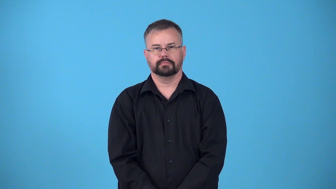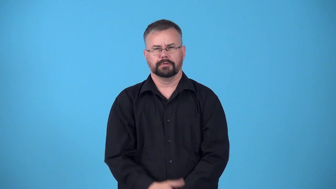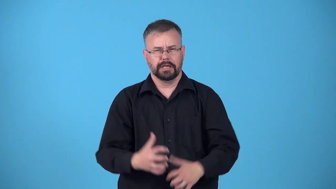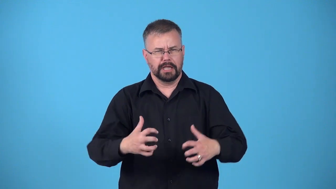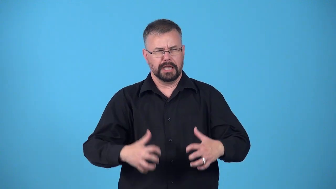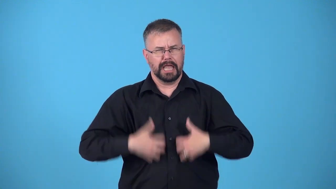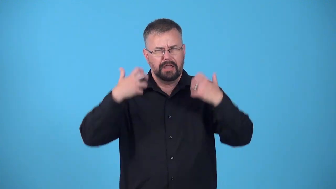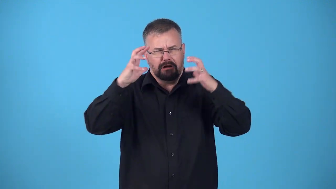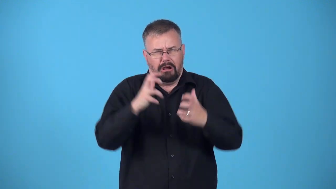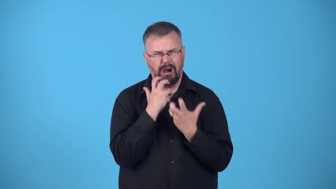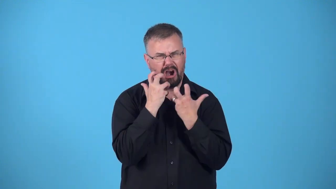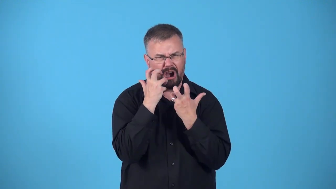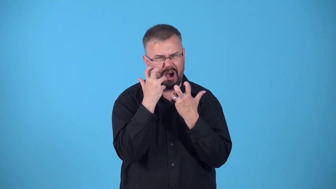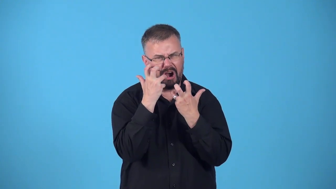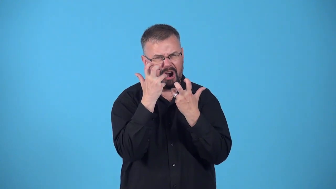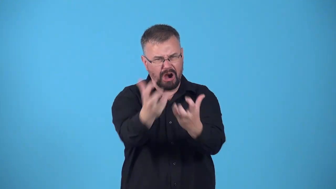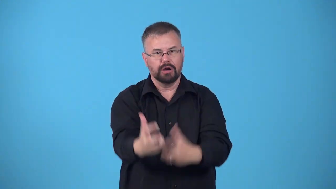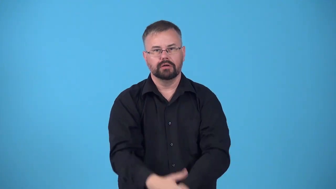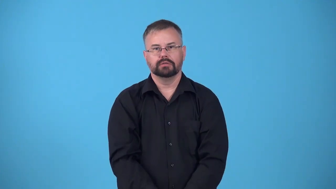thunder